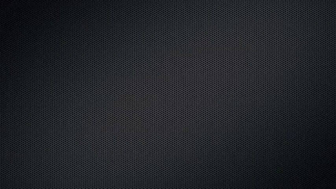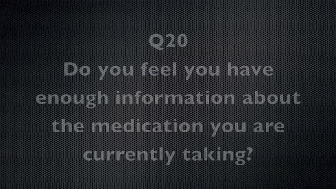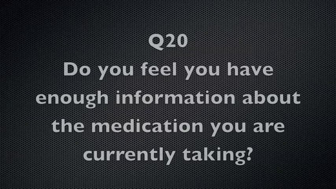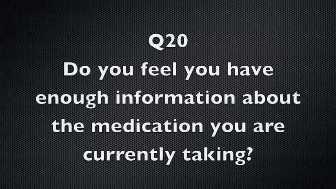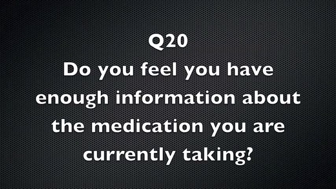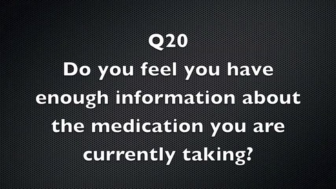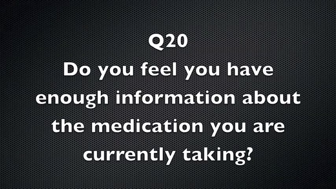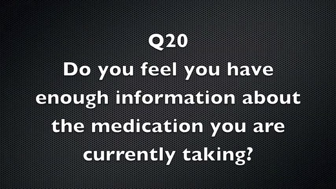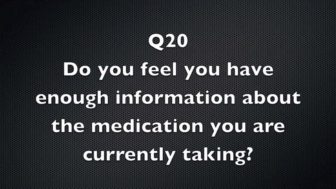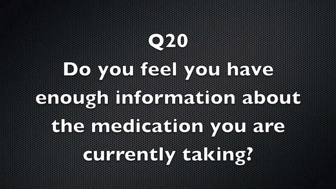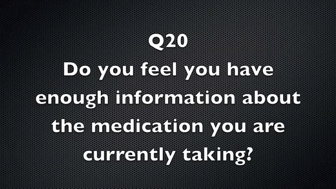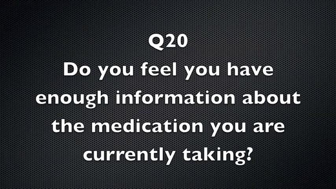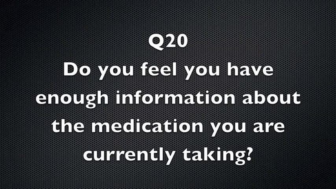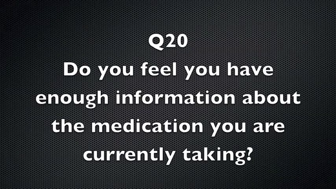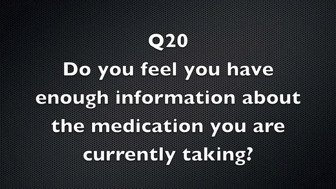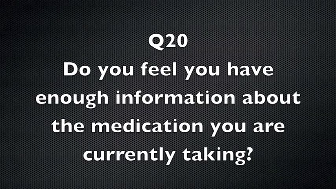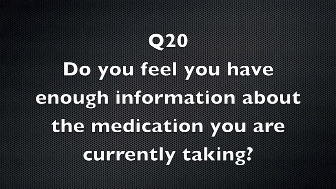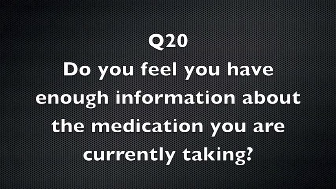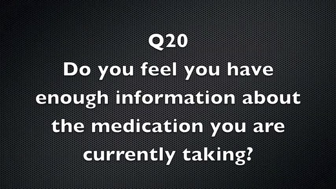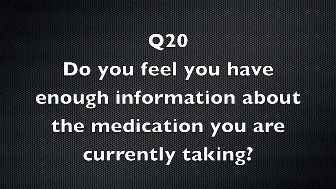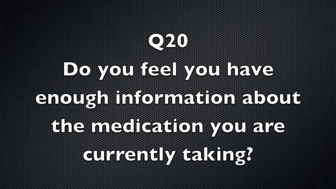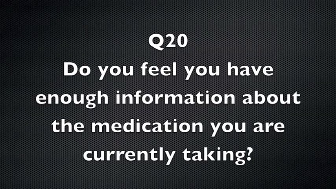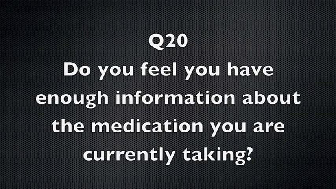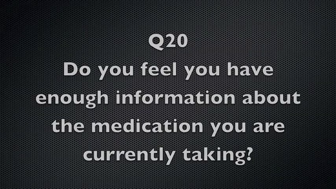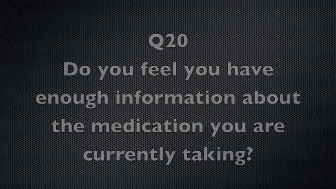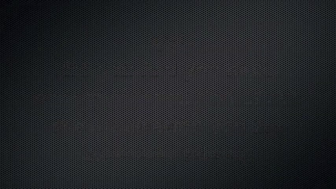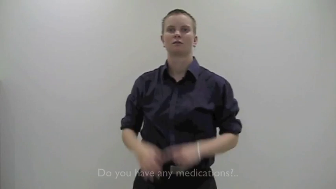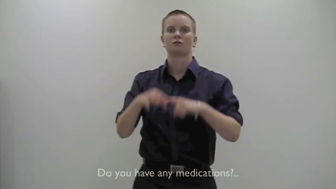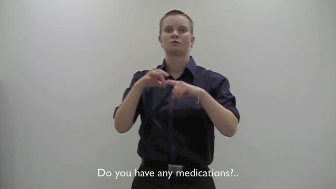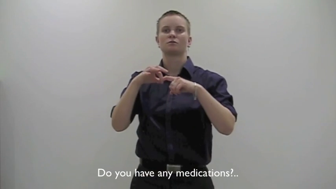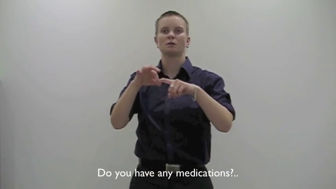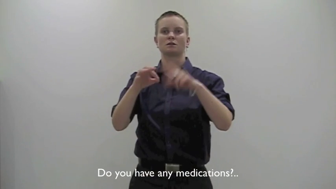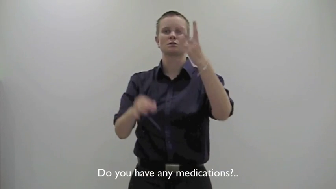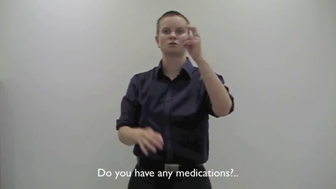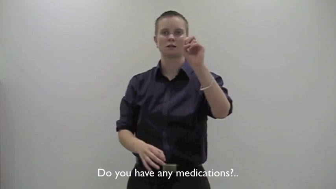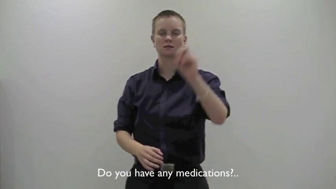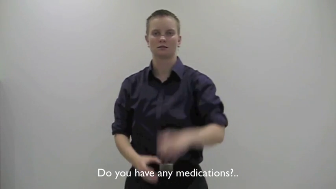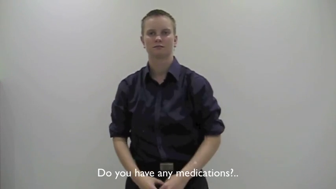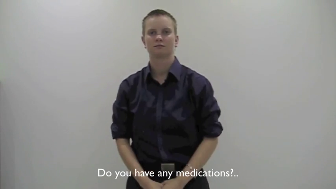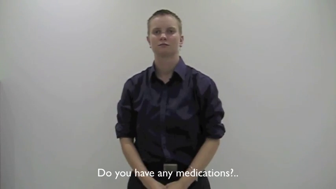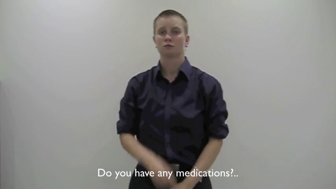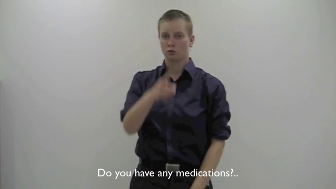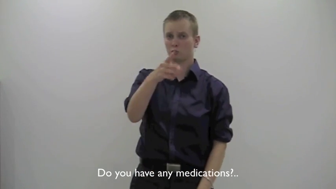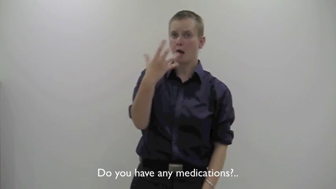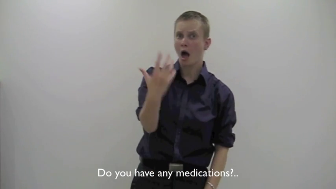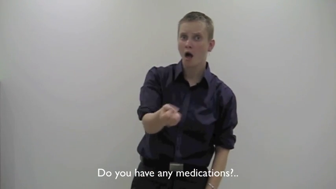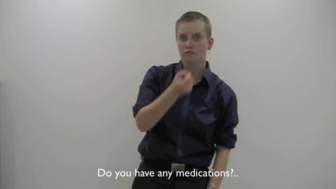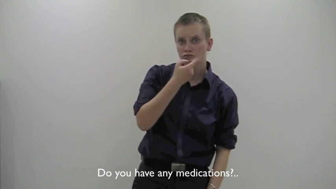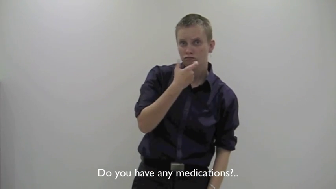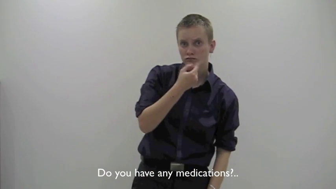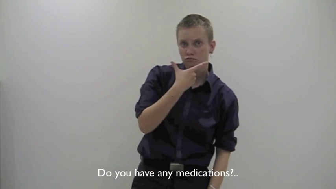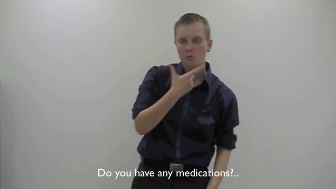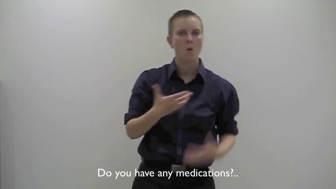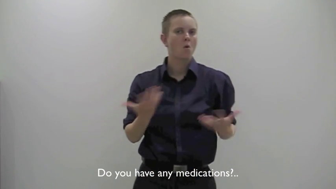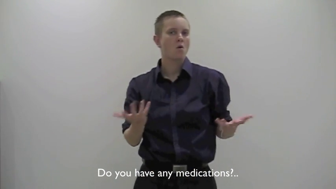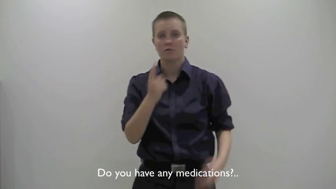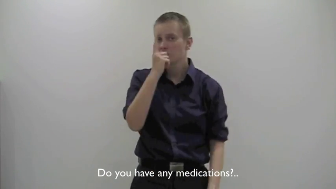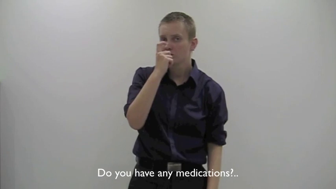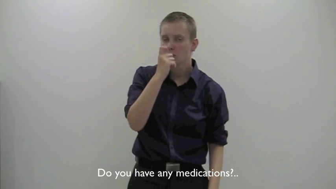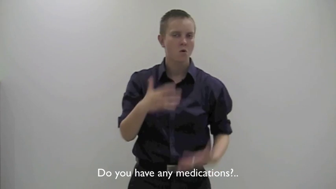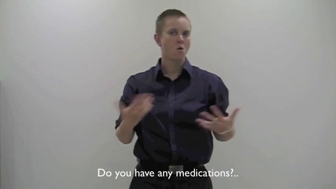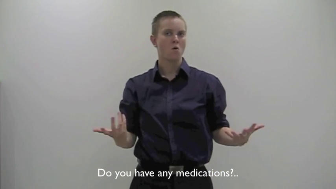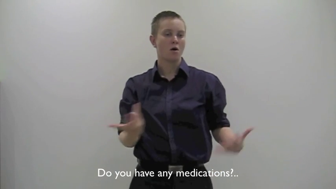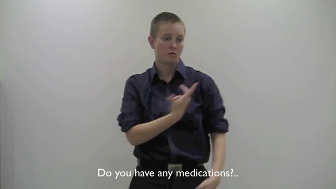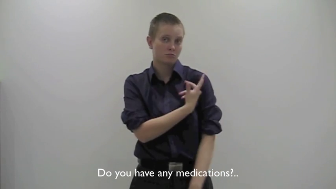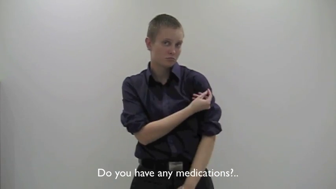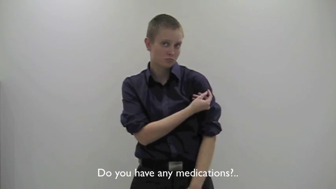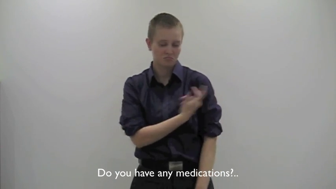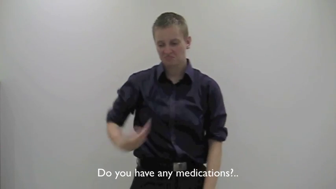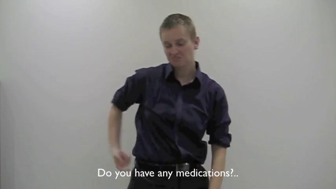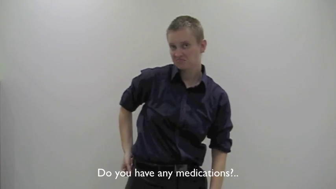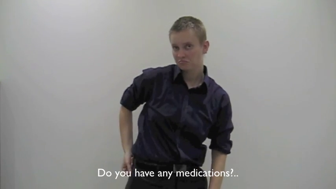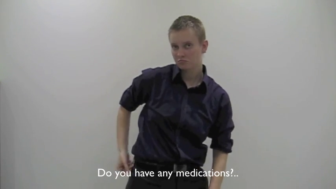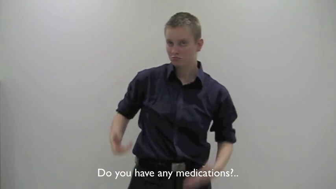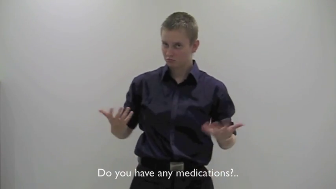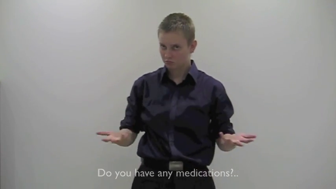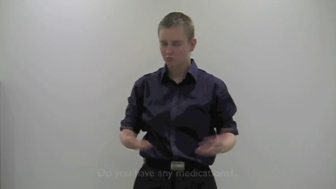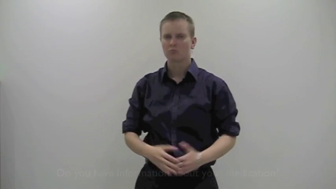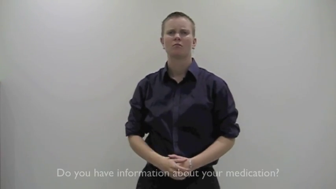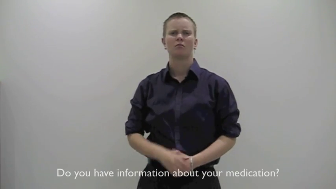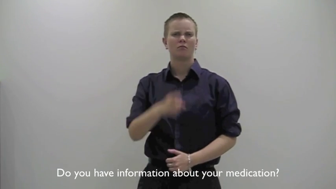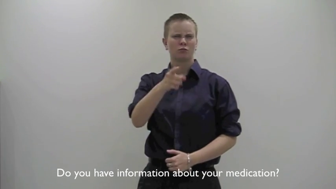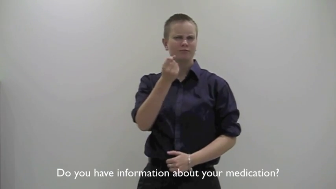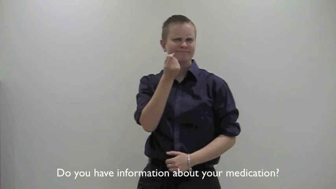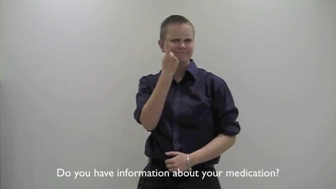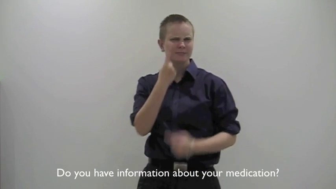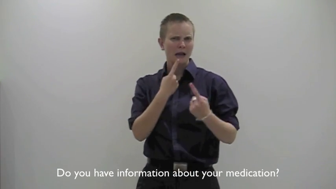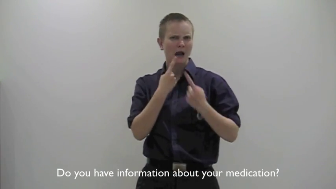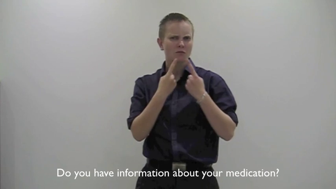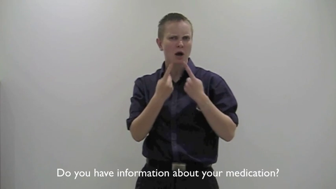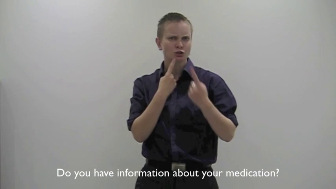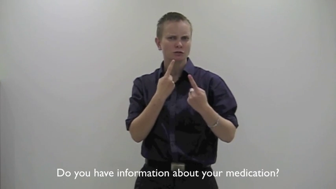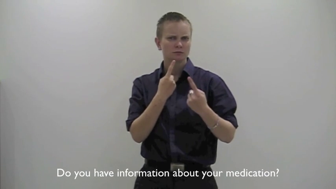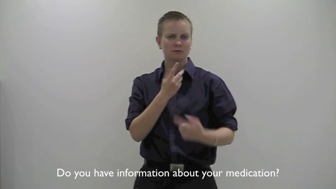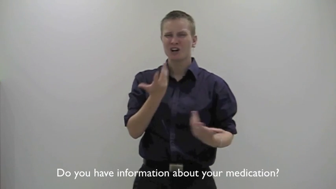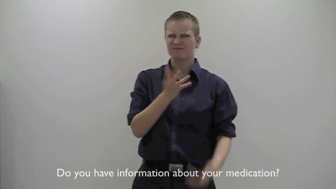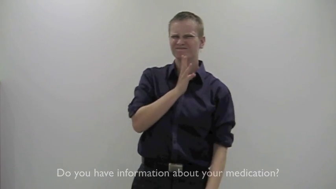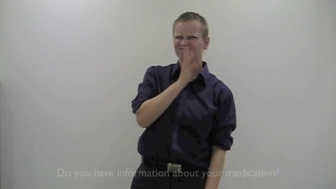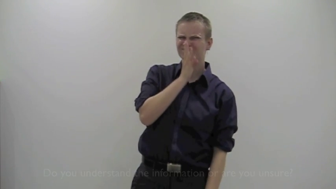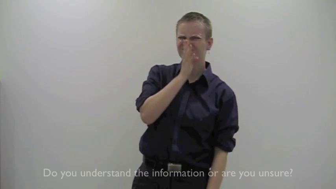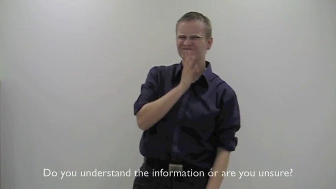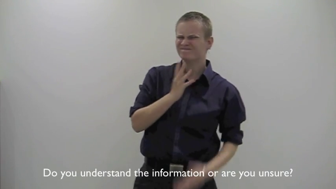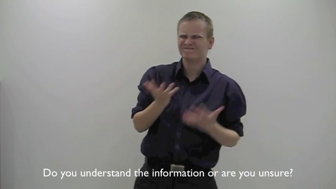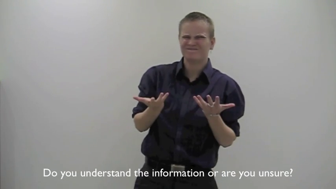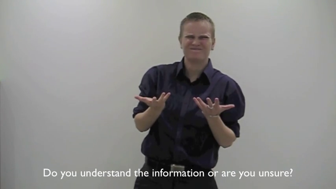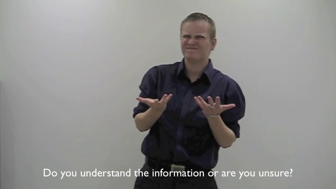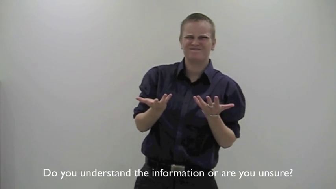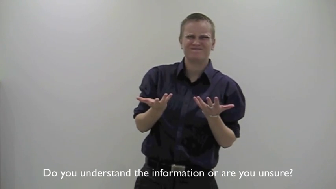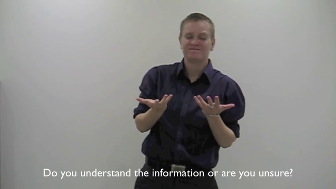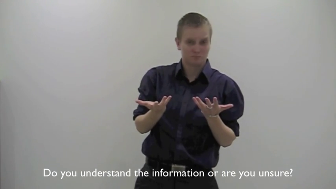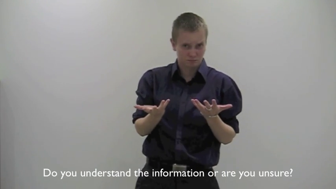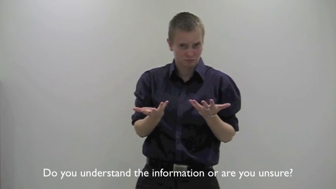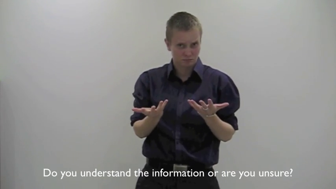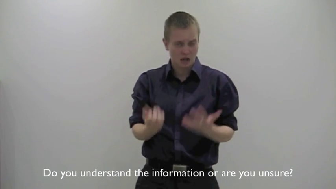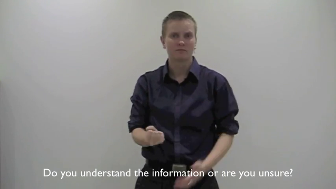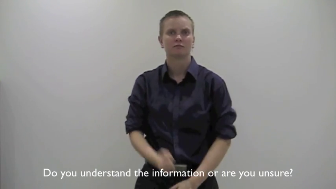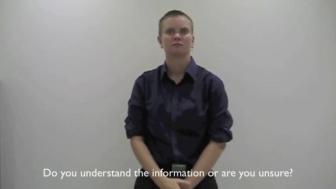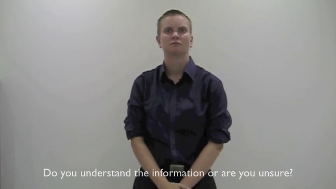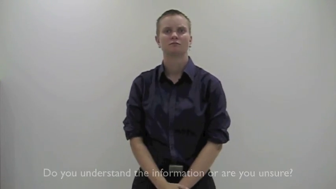Information about medication